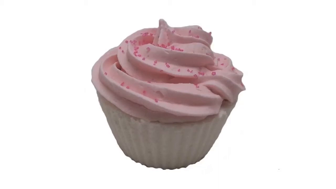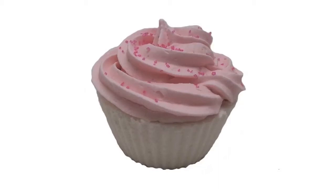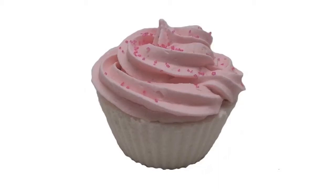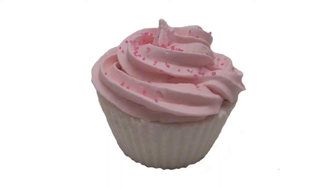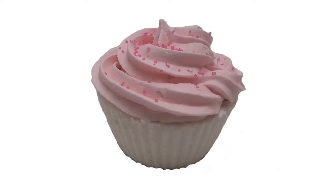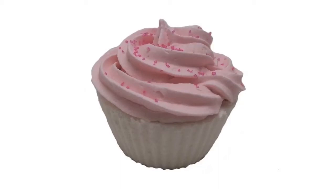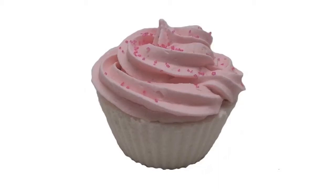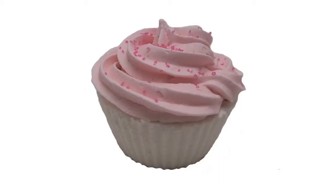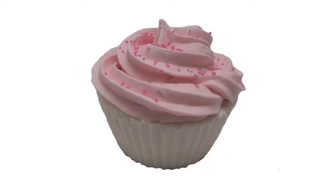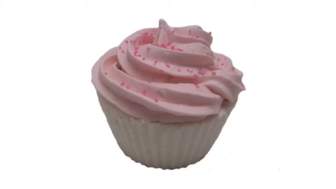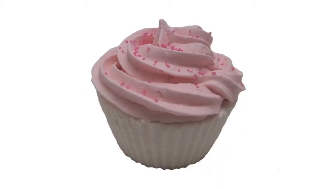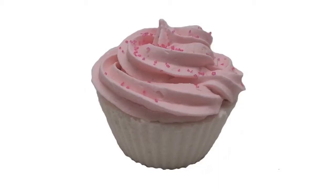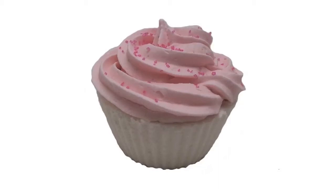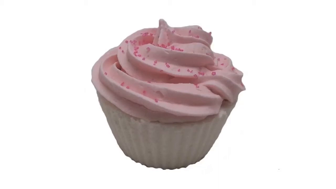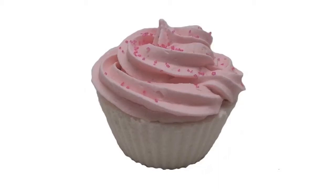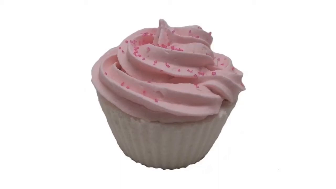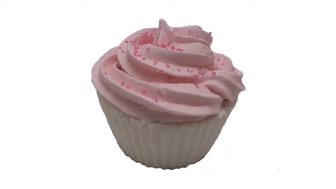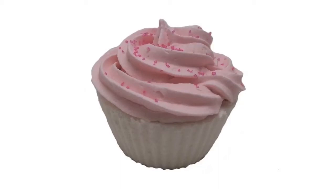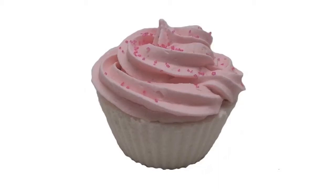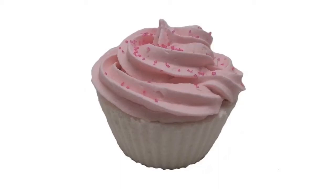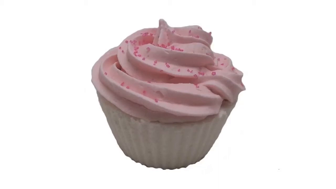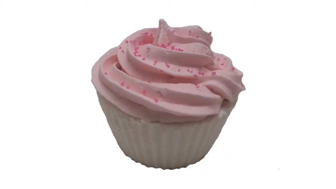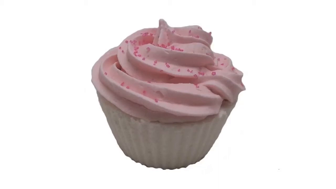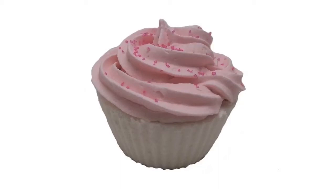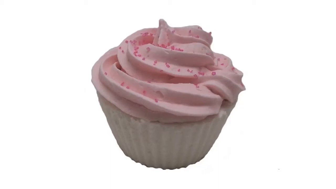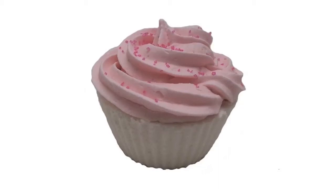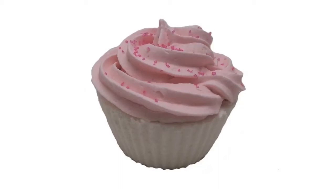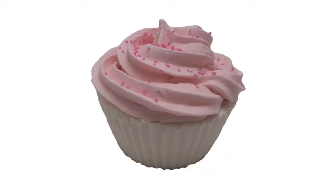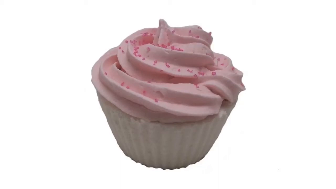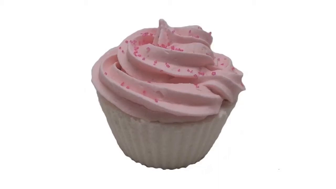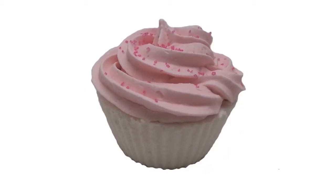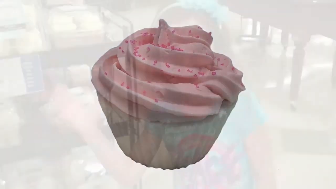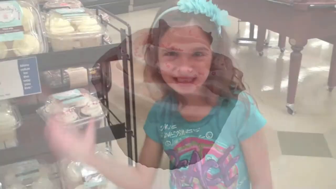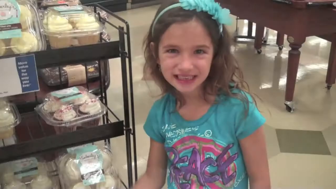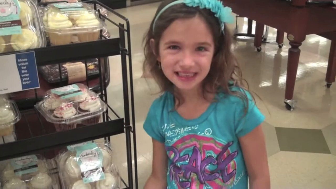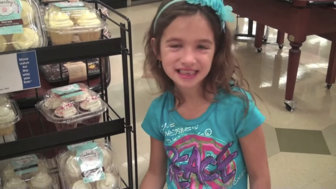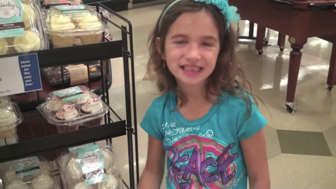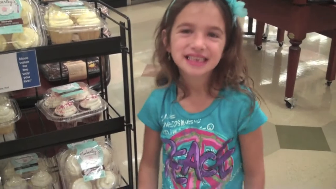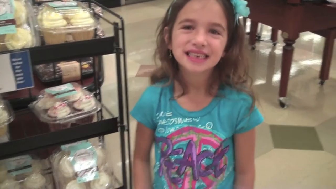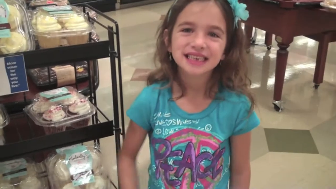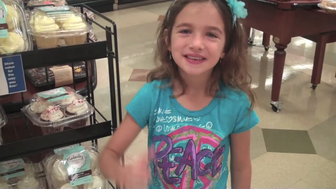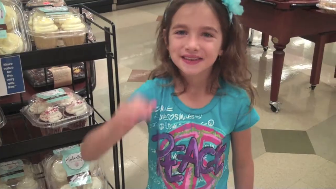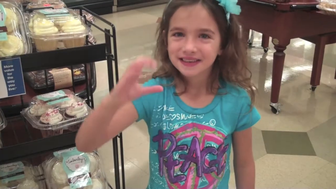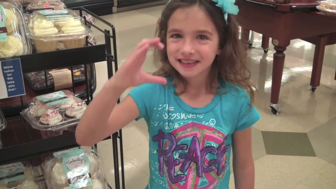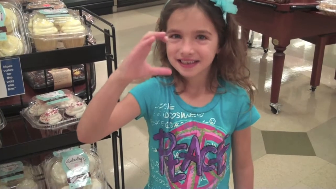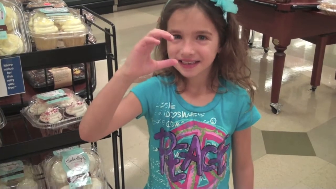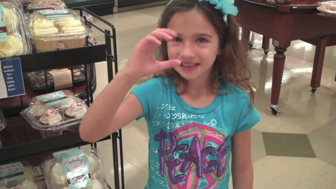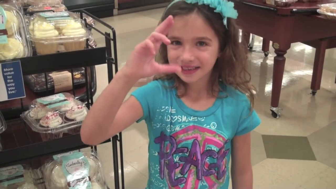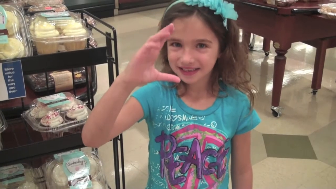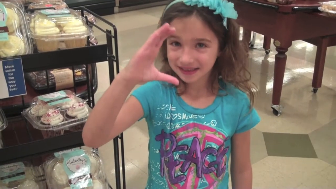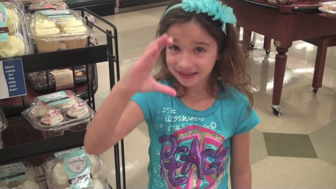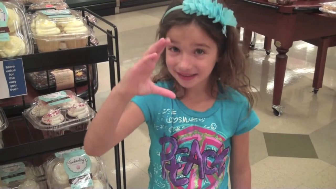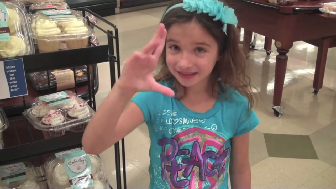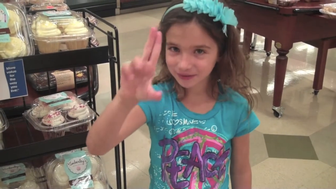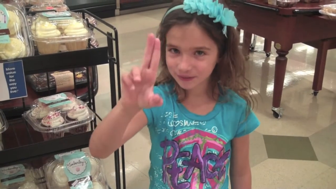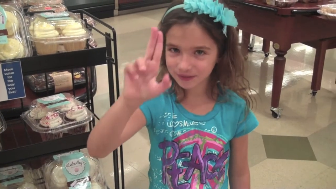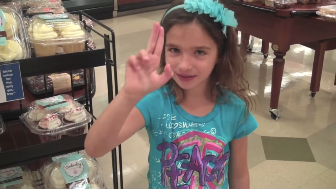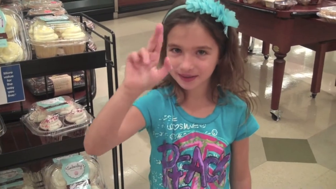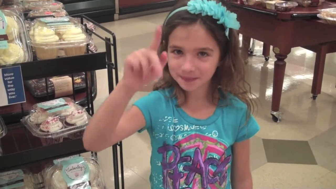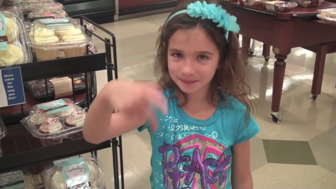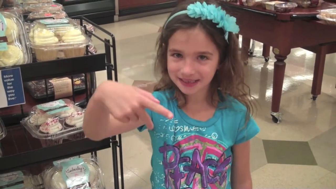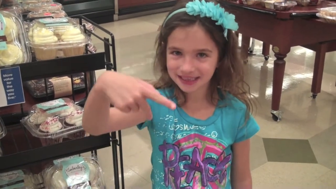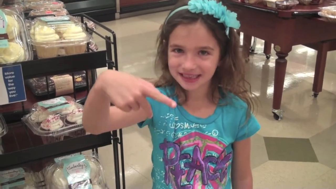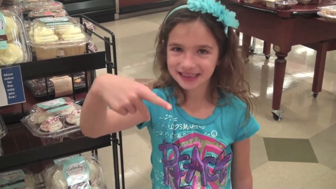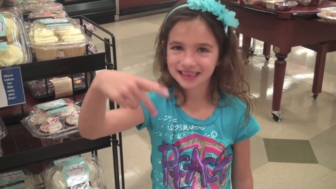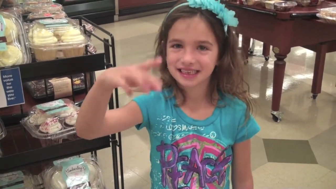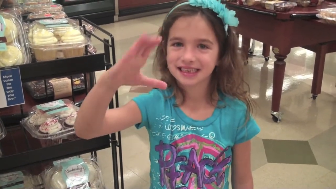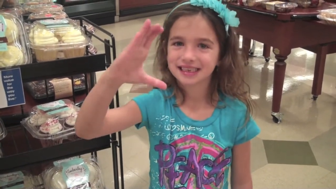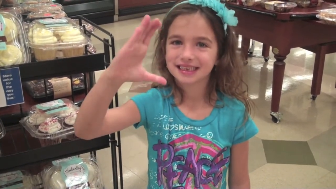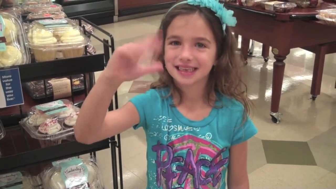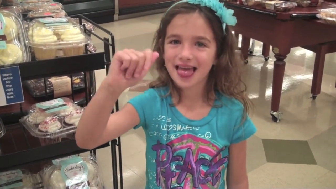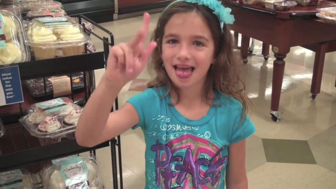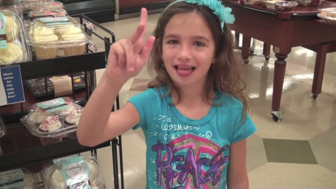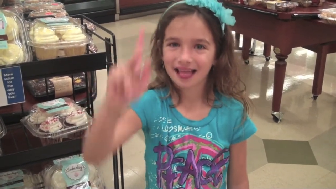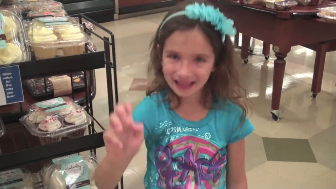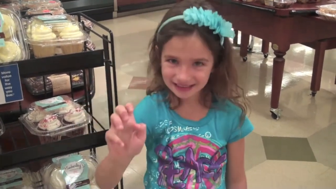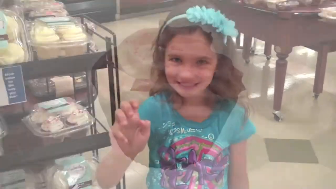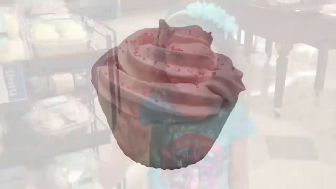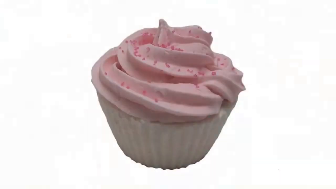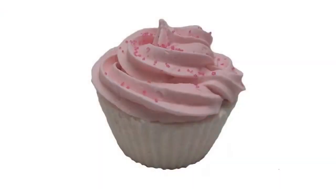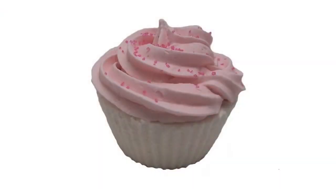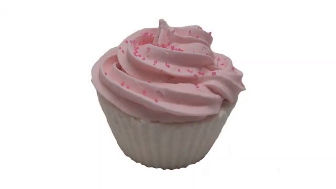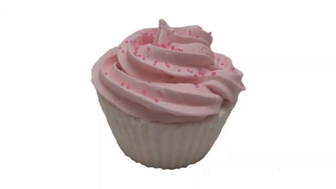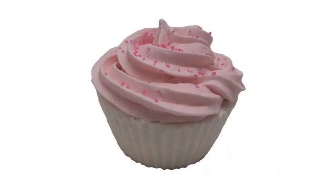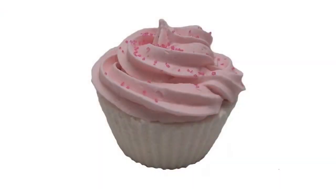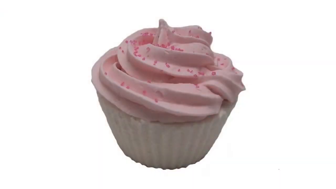CUPCAKE